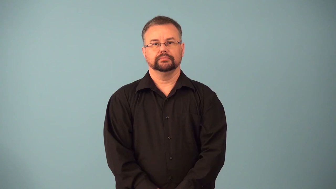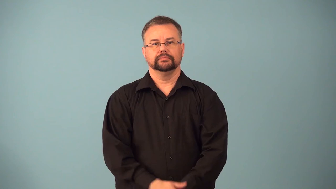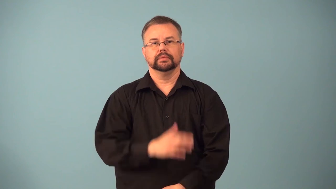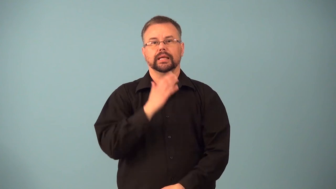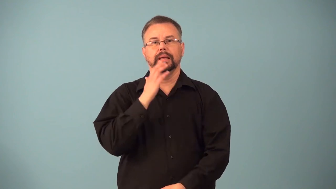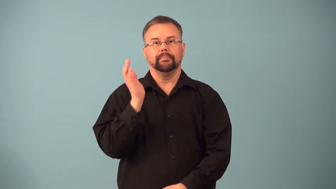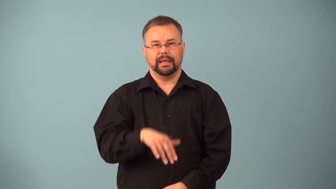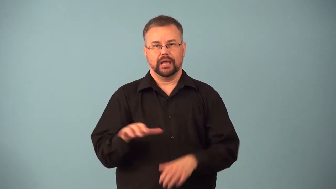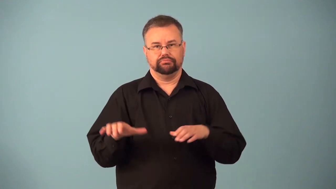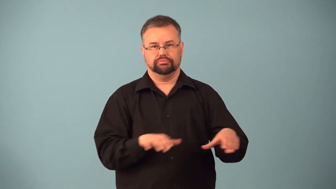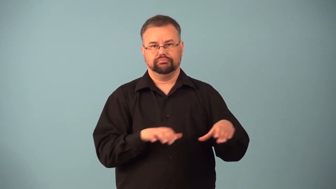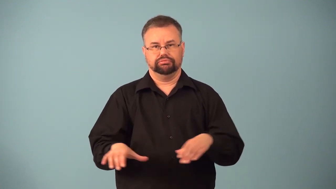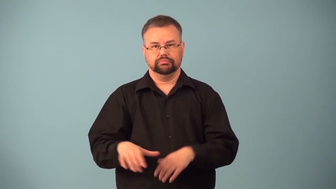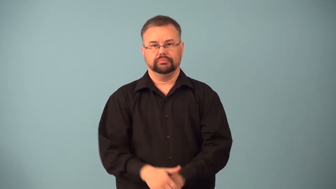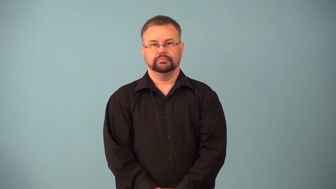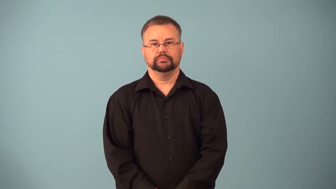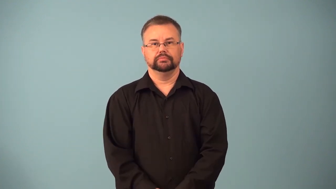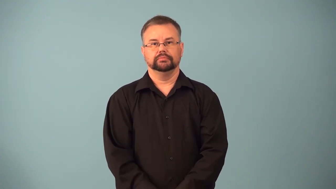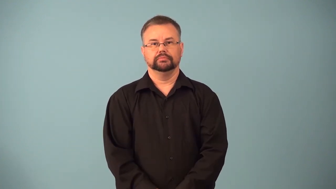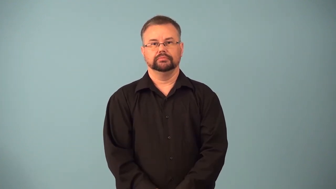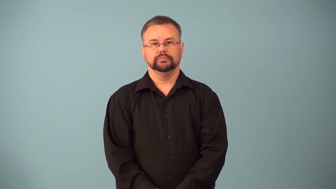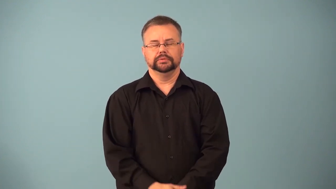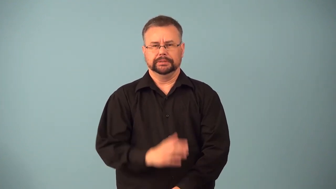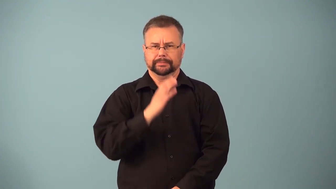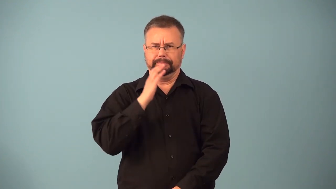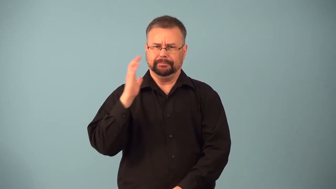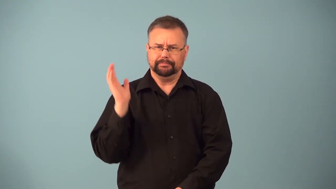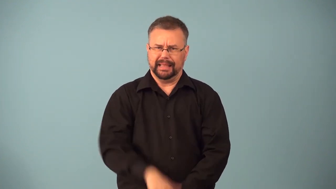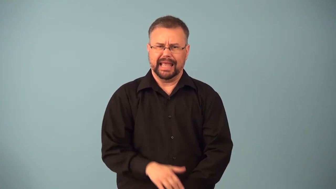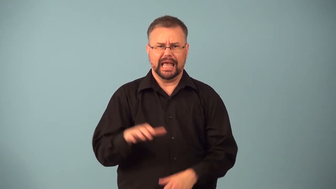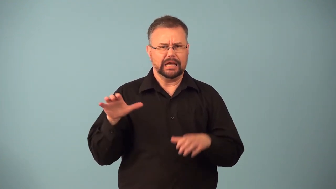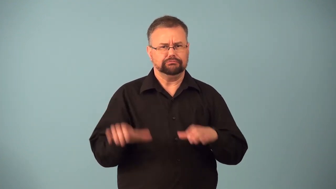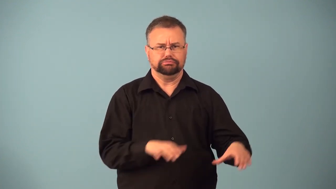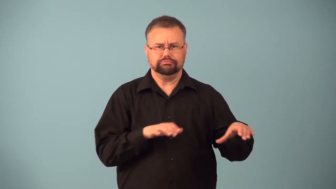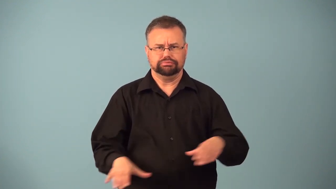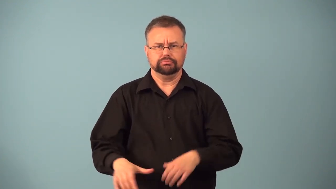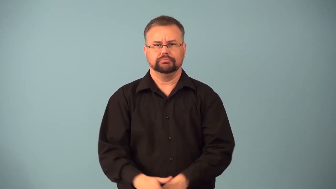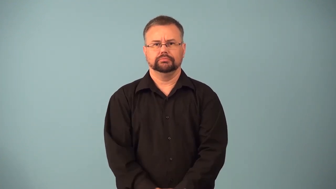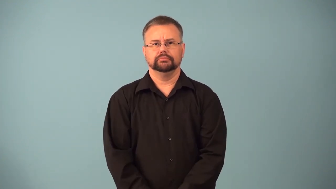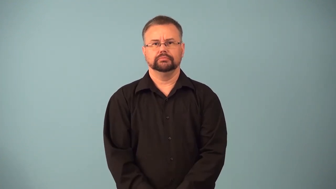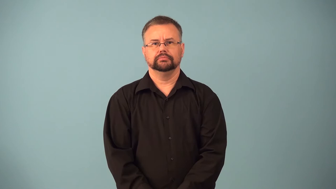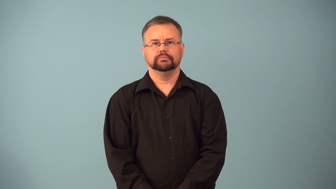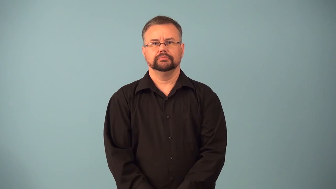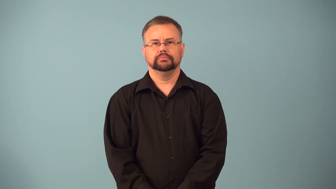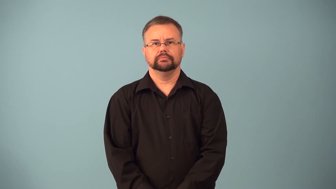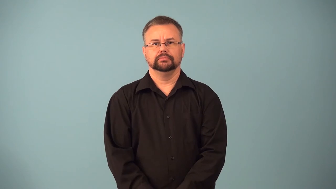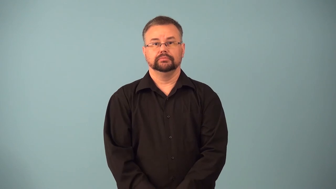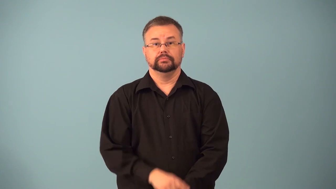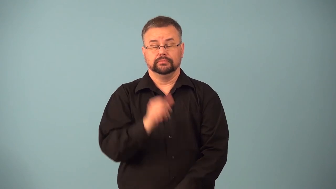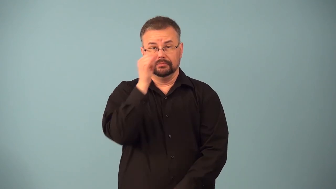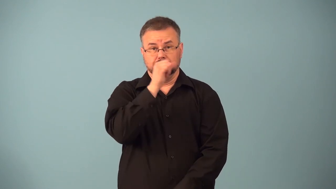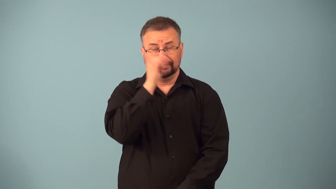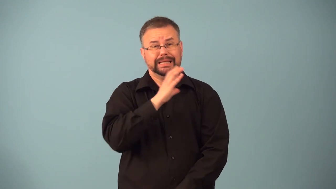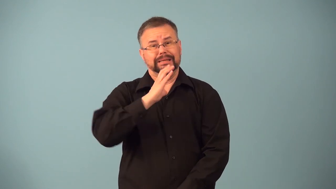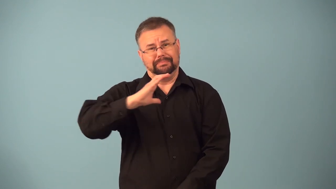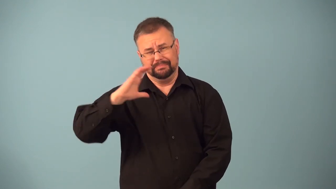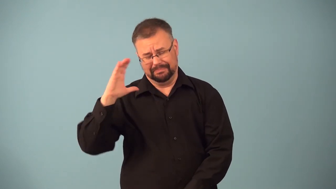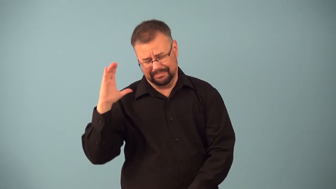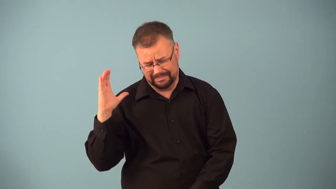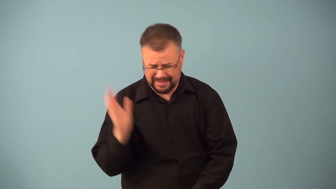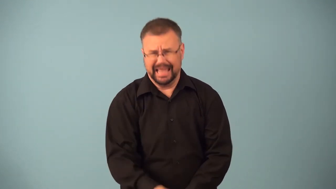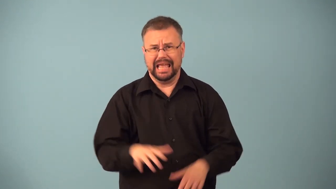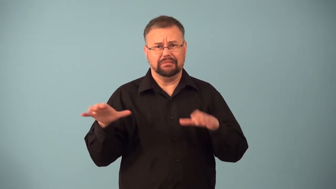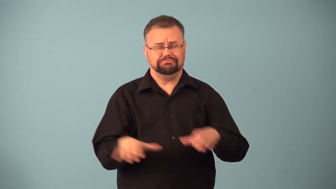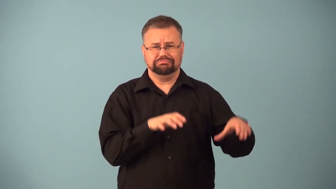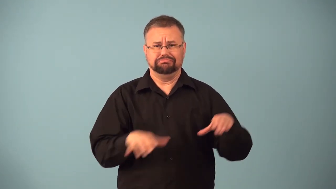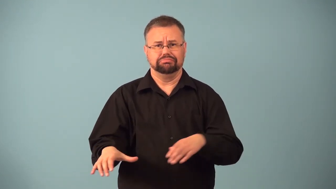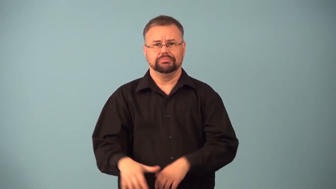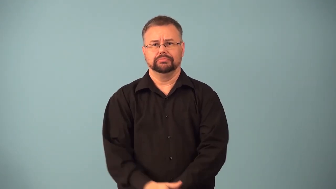foul,fouler,foulest